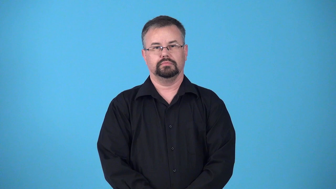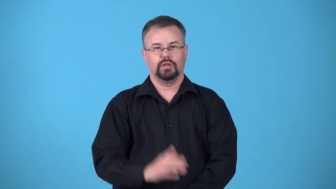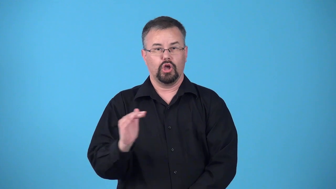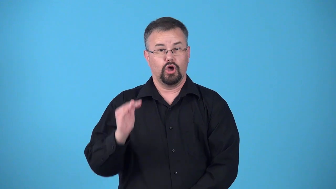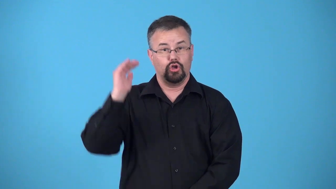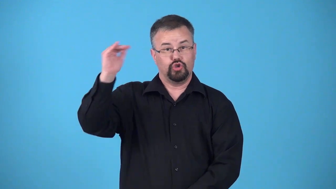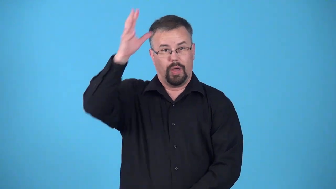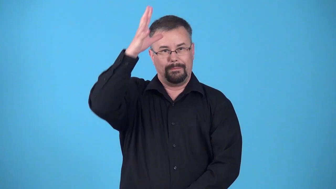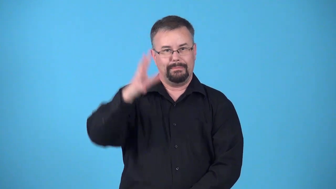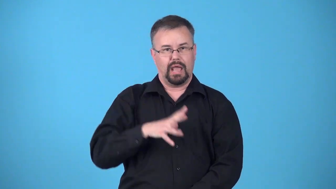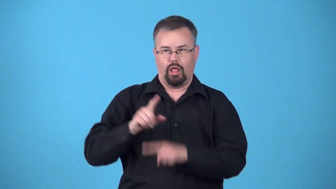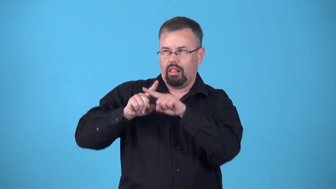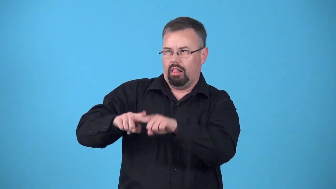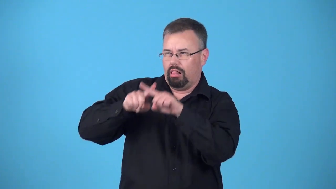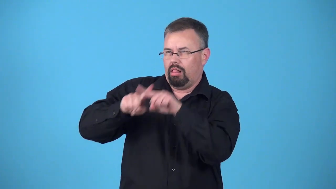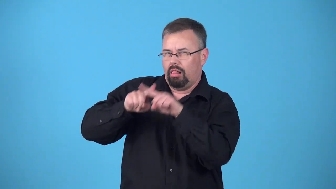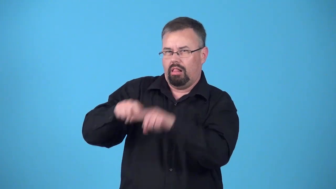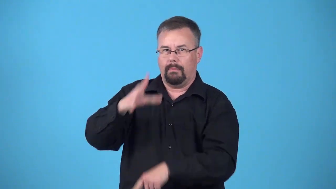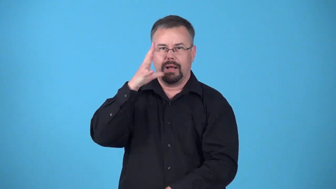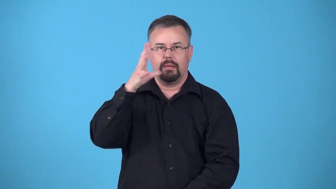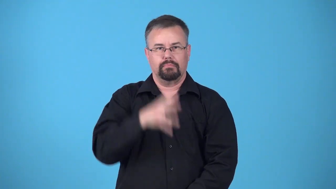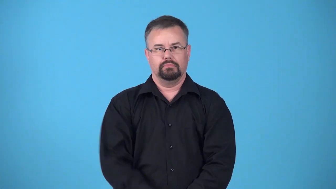mommy's boy, momma's boy